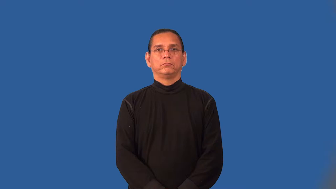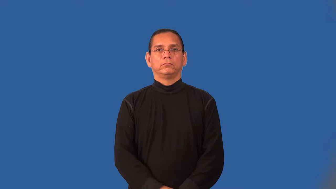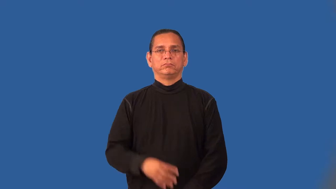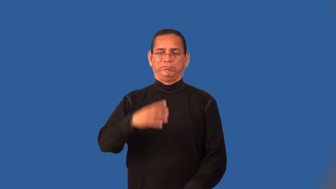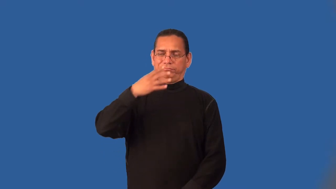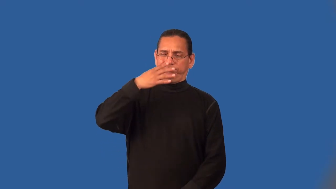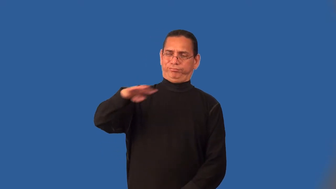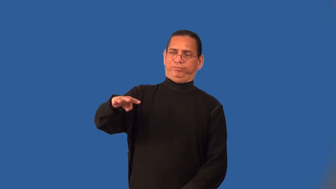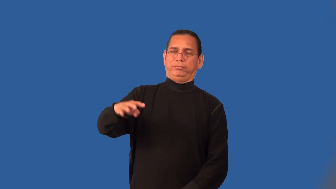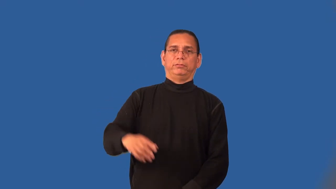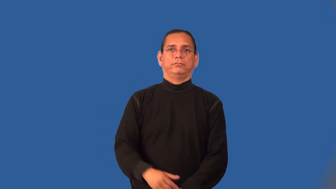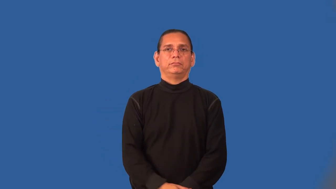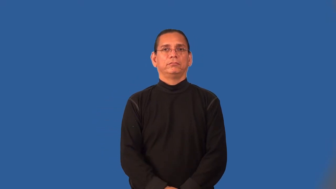negligent